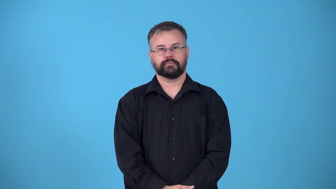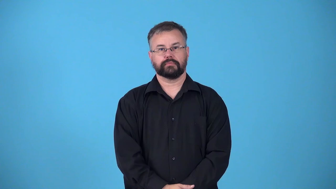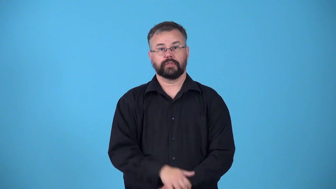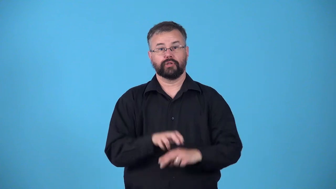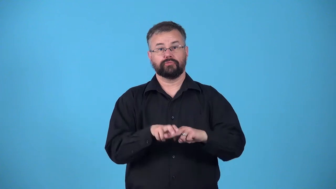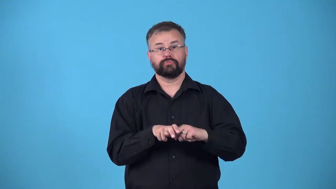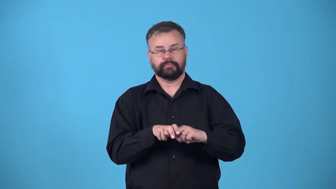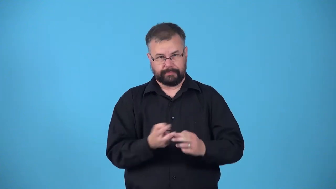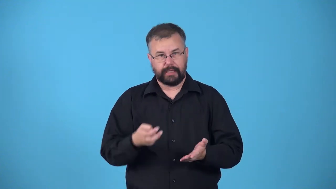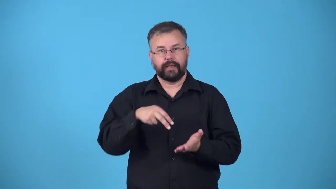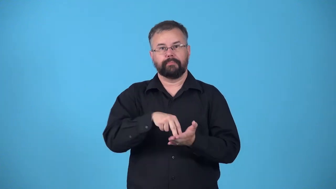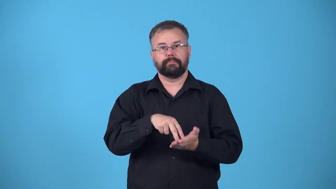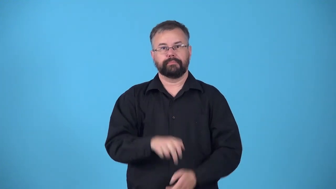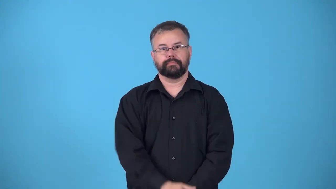get off the chair